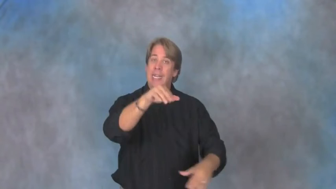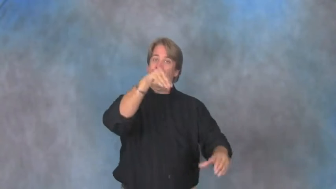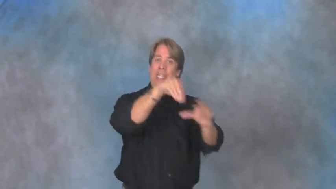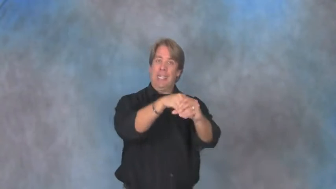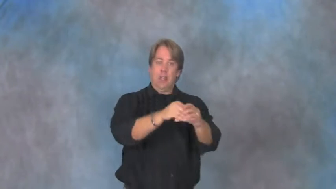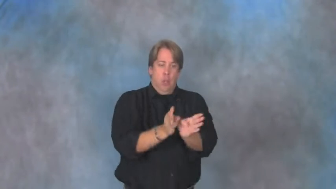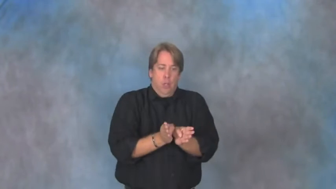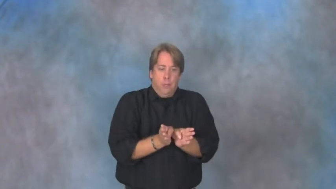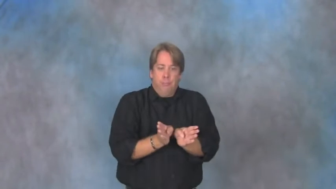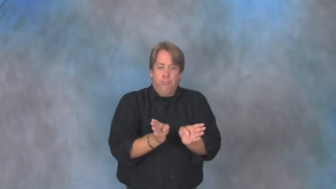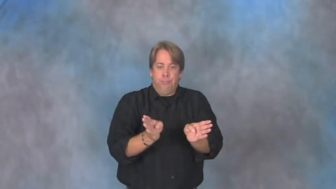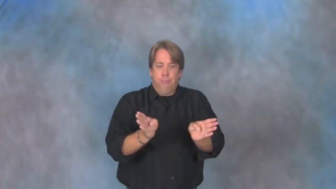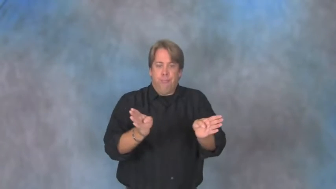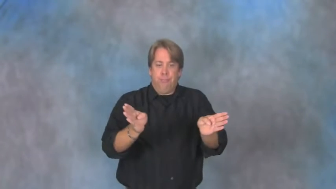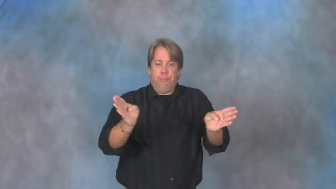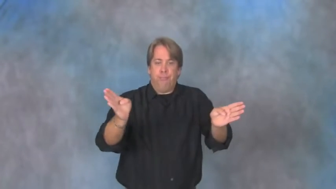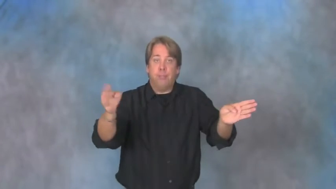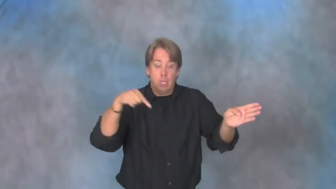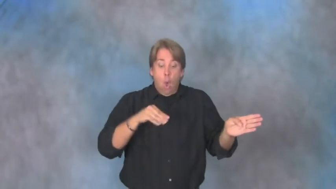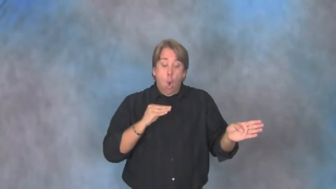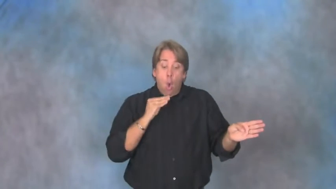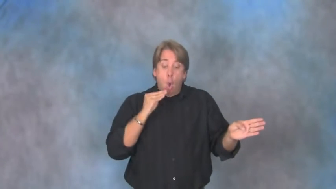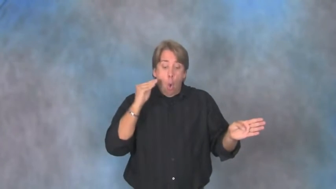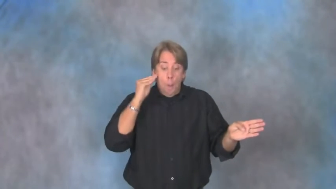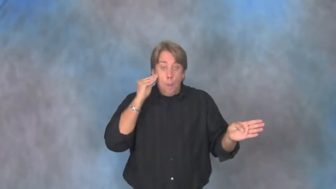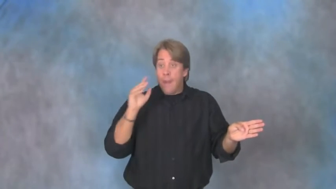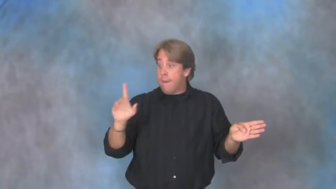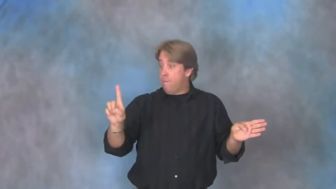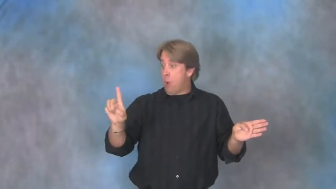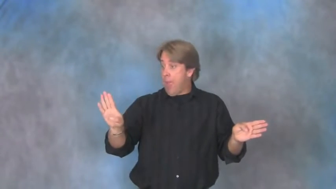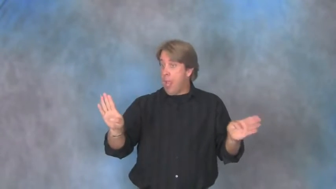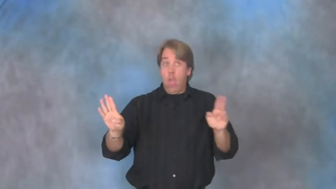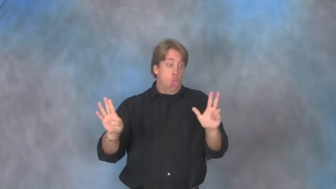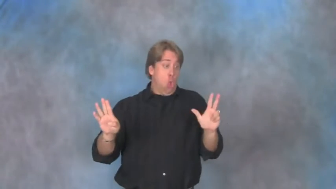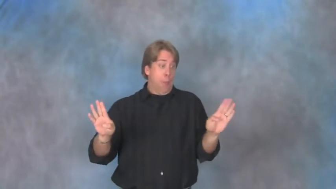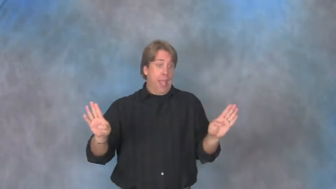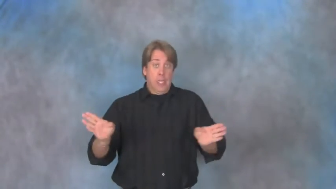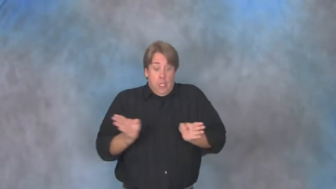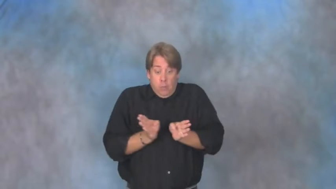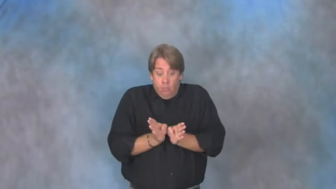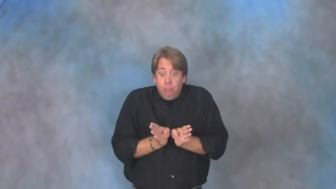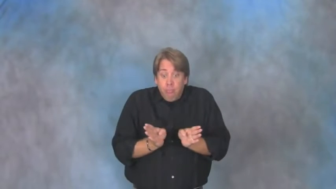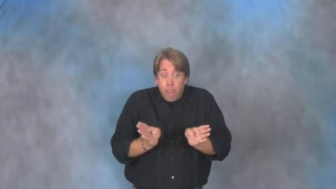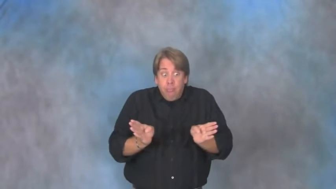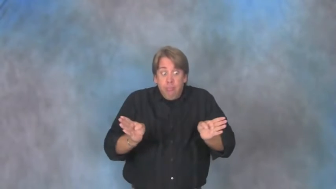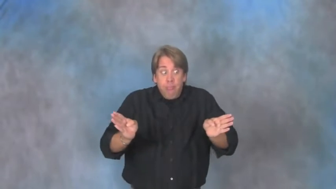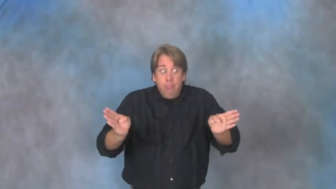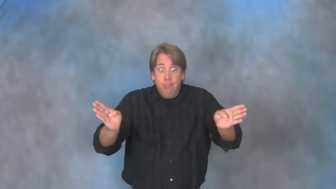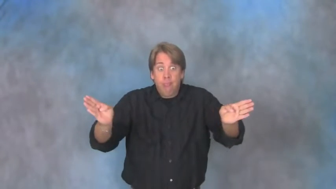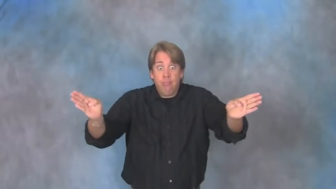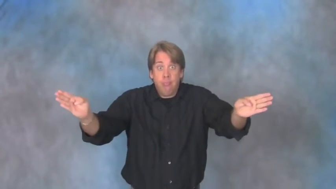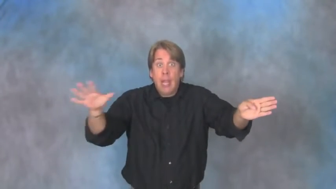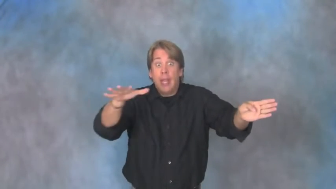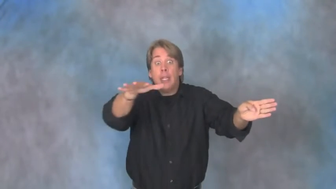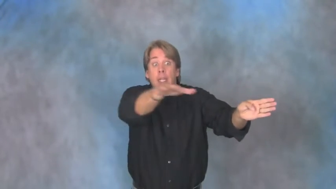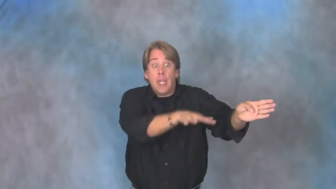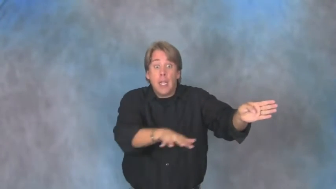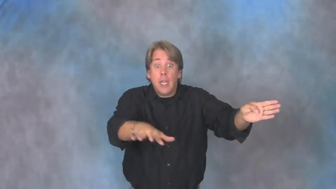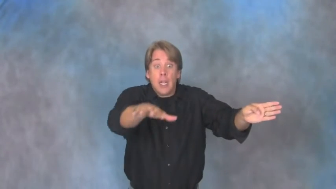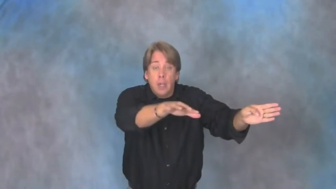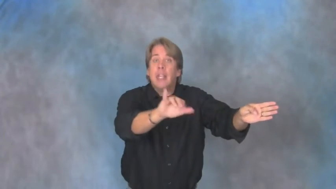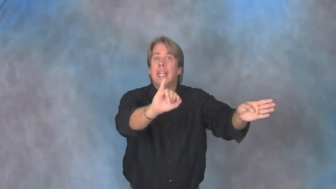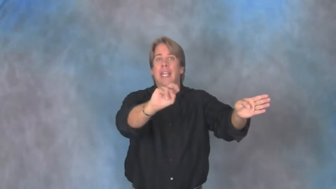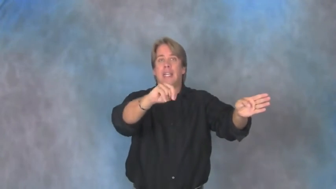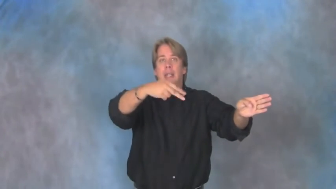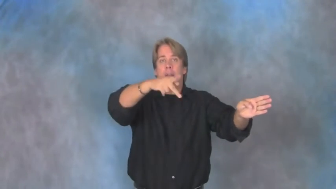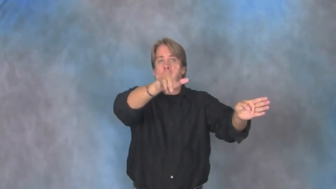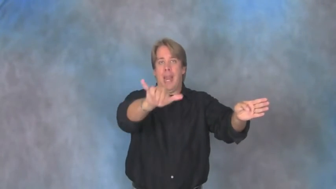fair,fair ball,in play